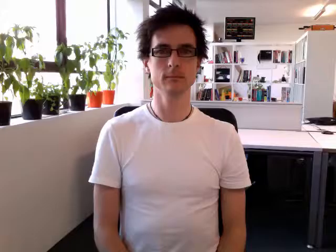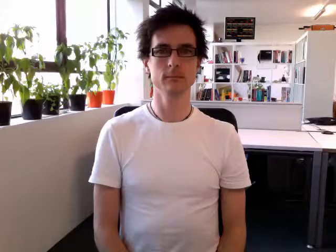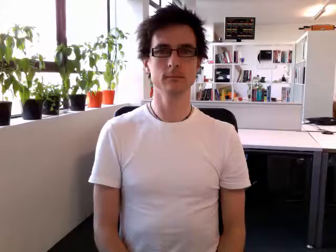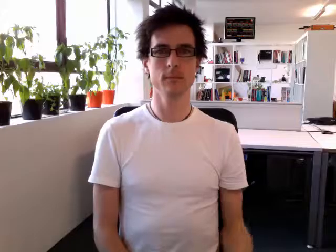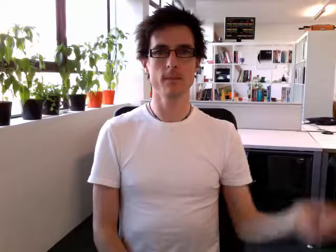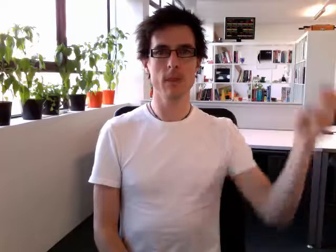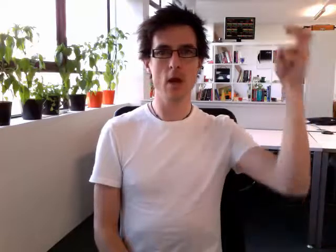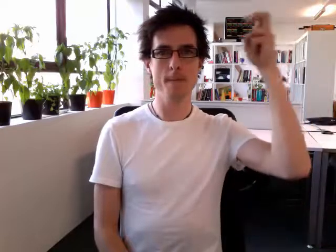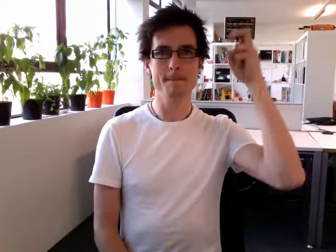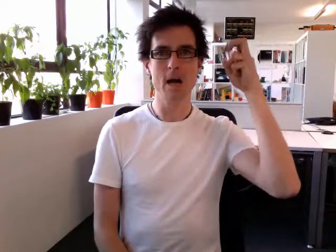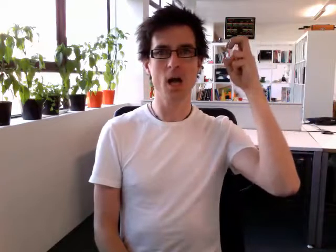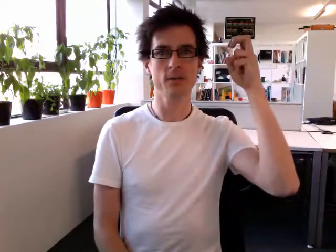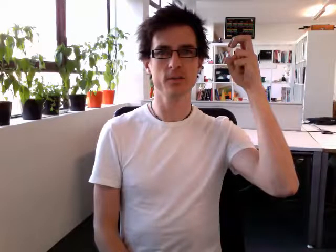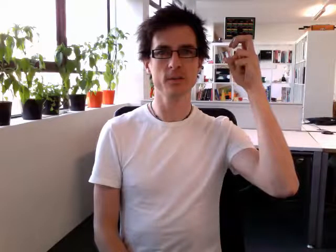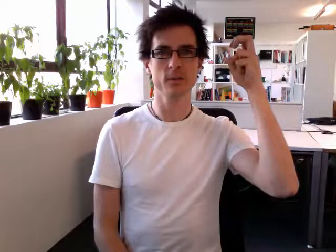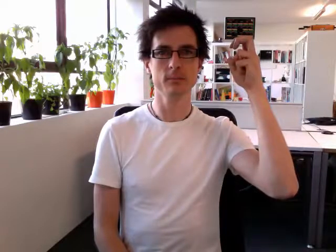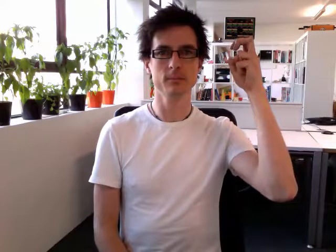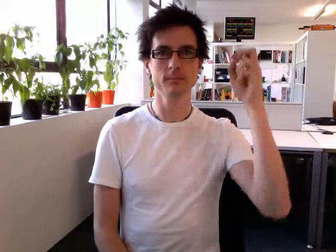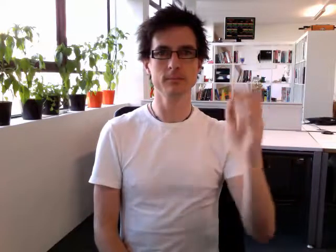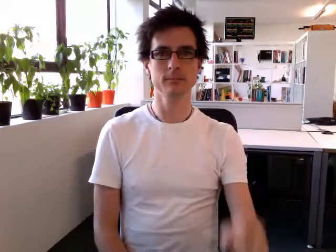bus